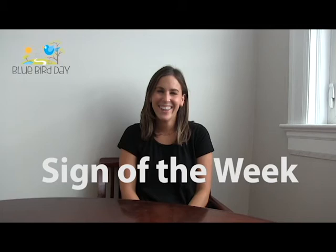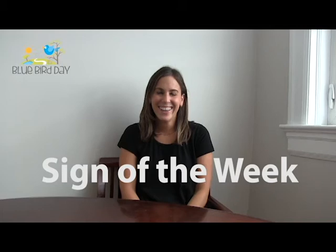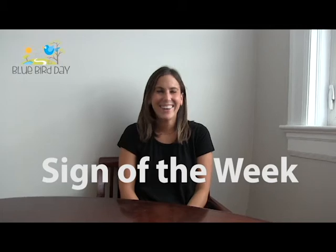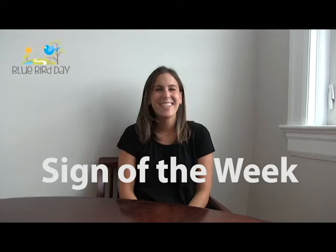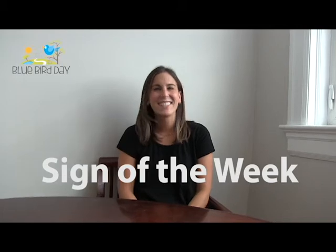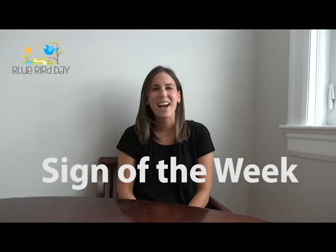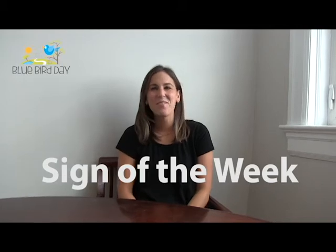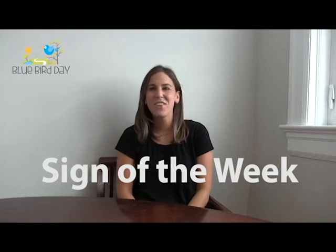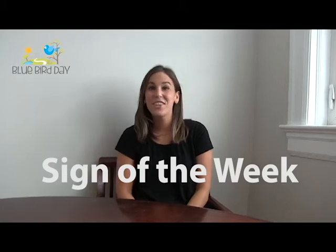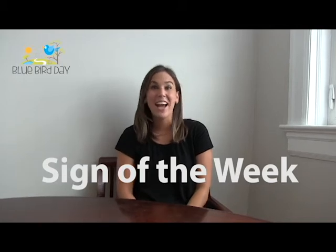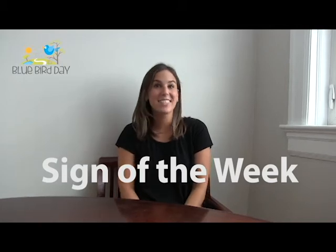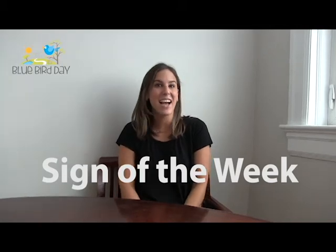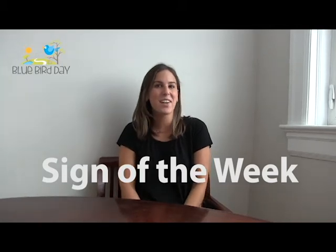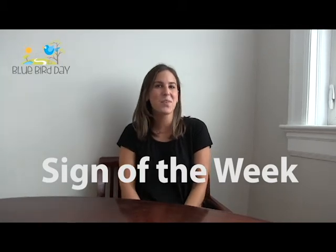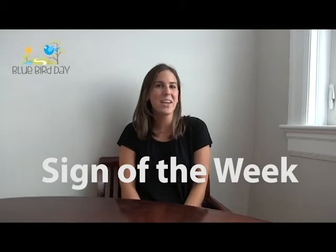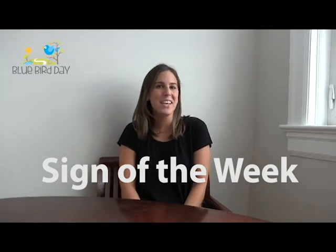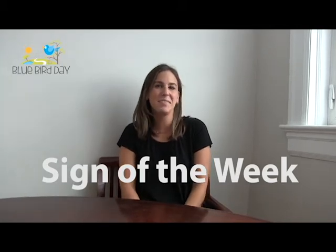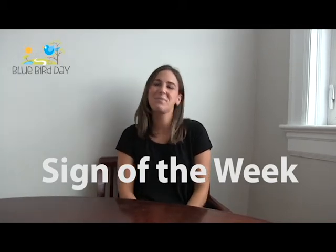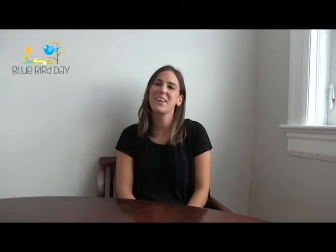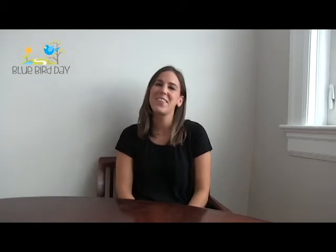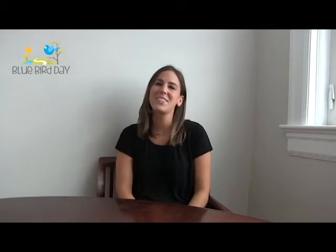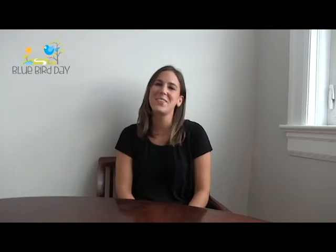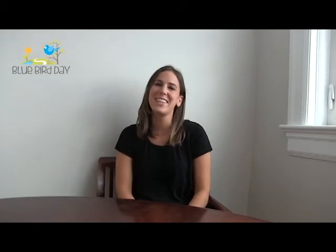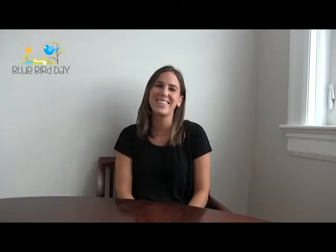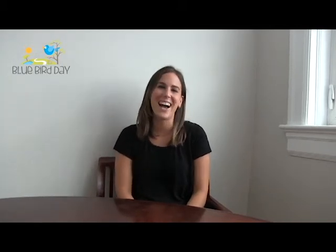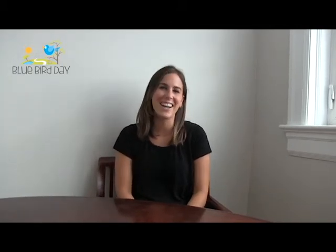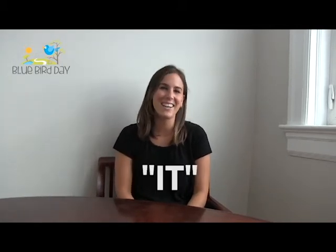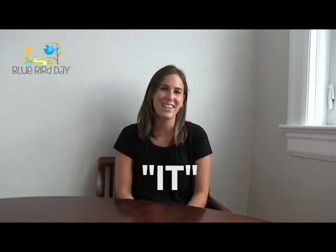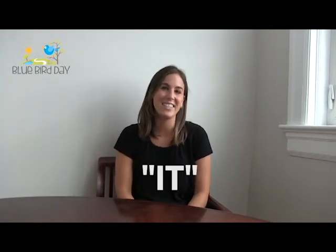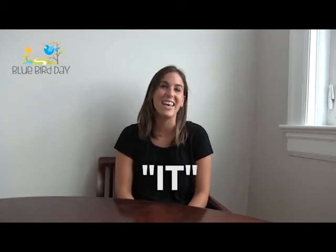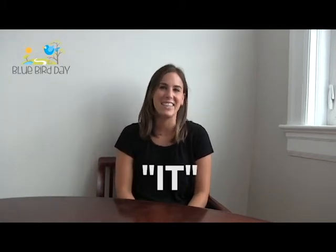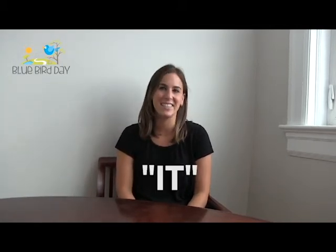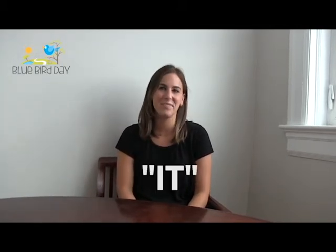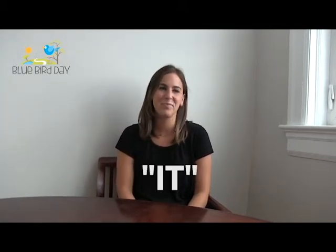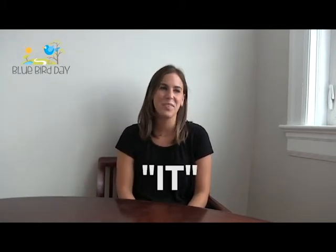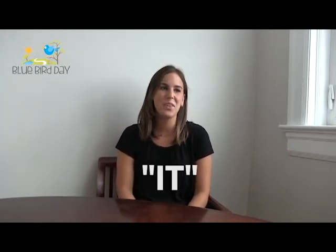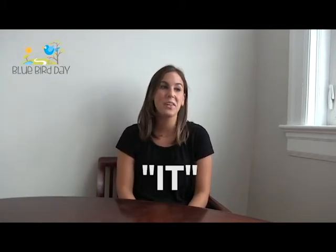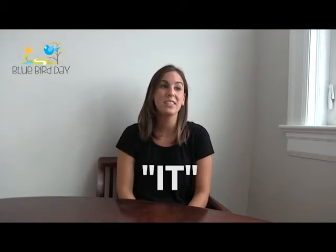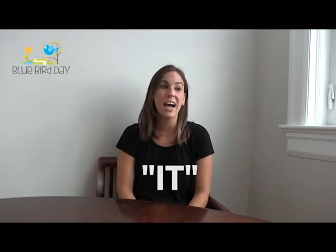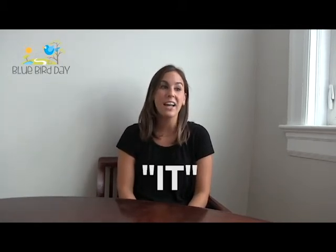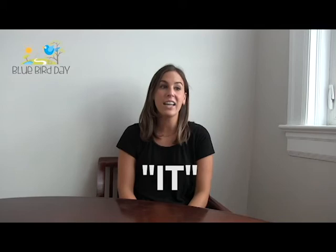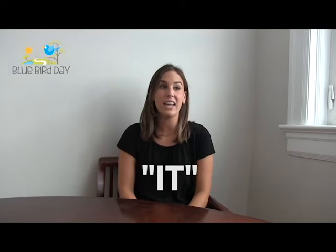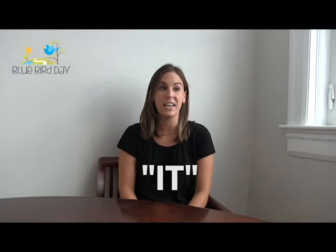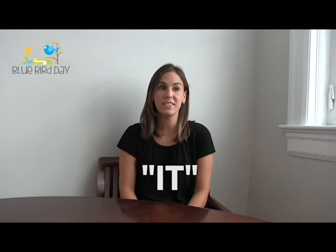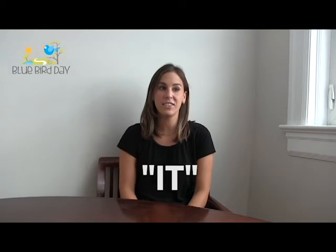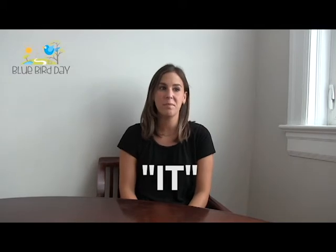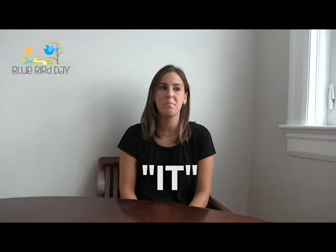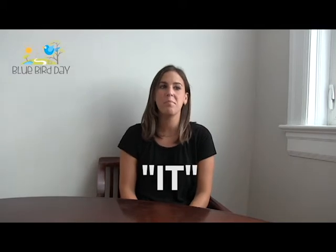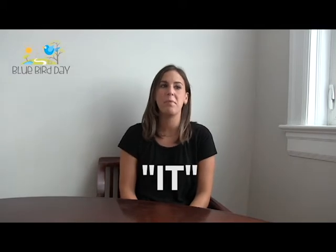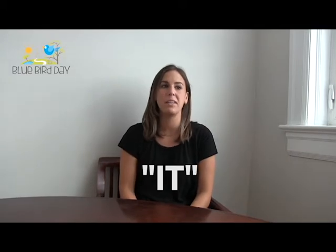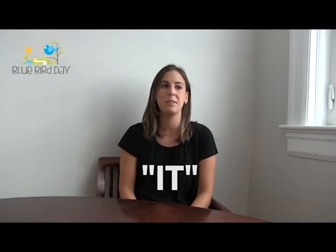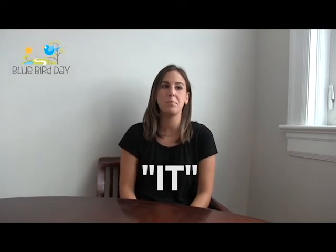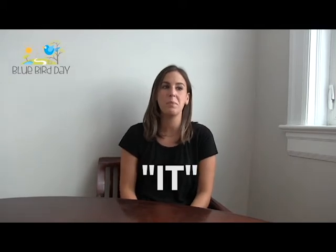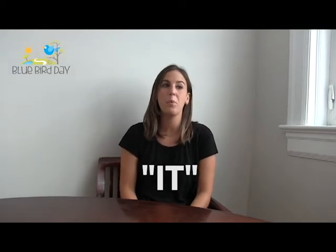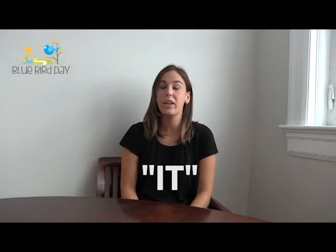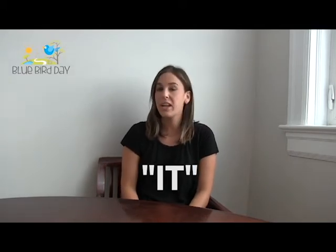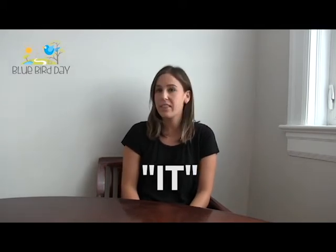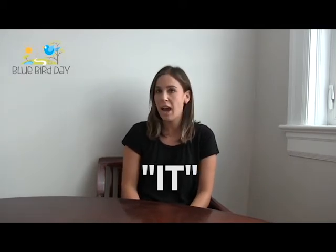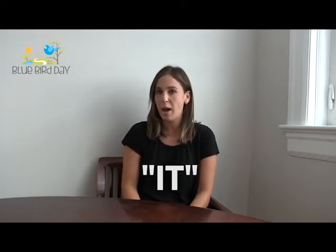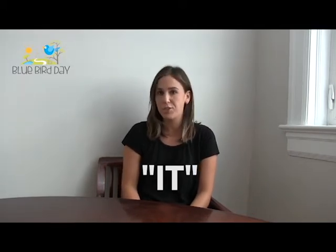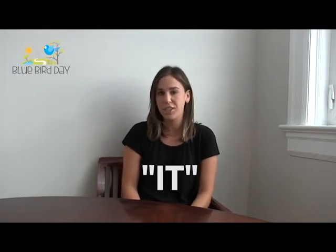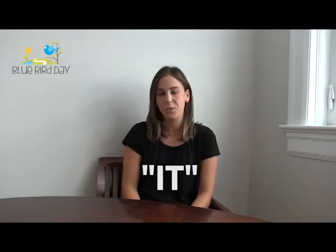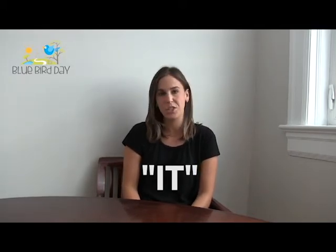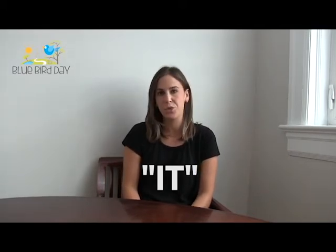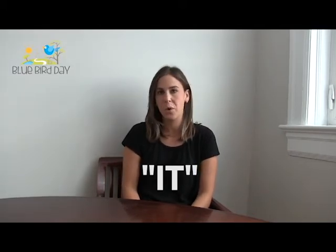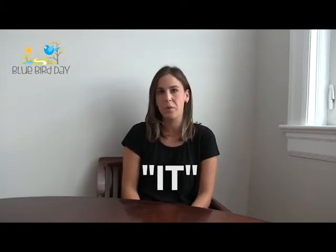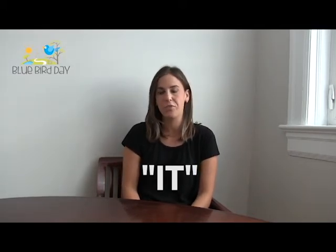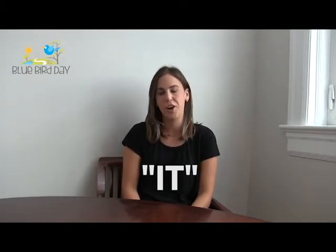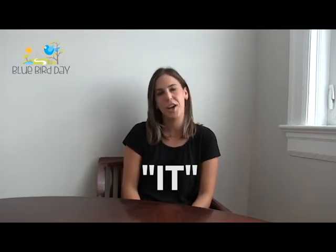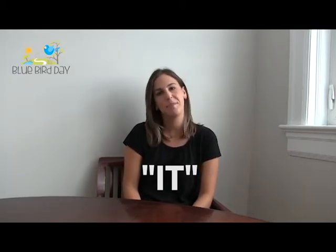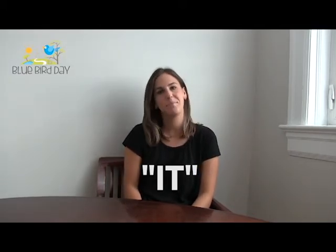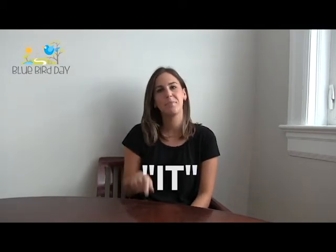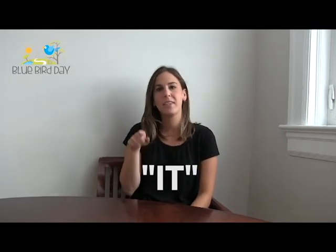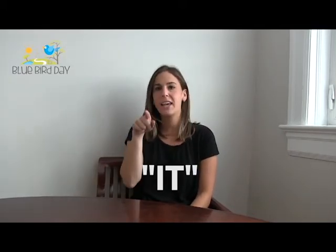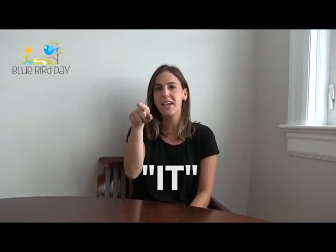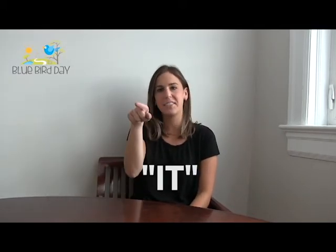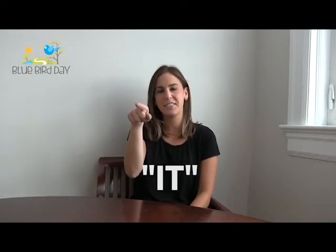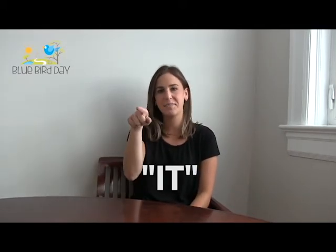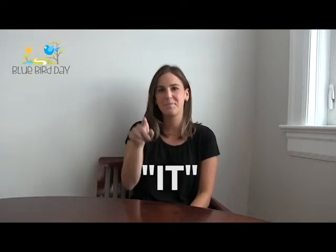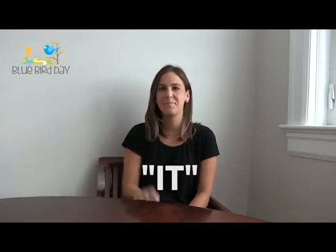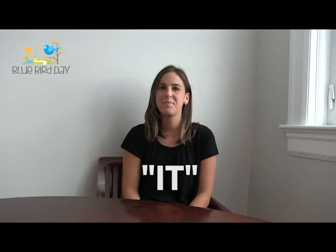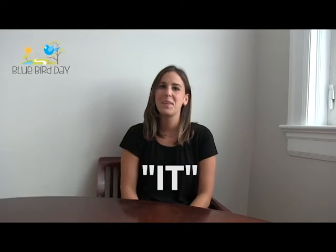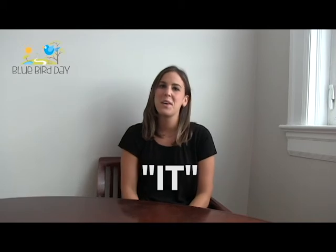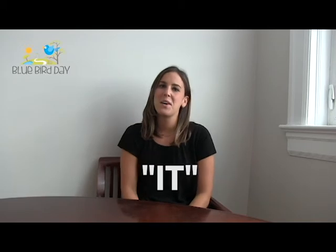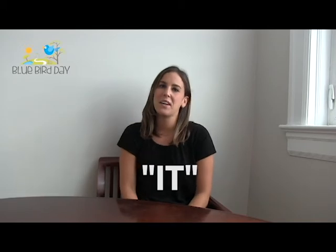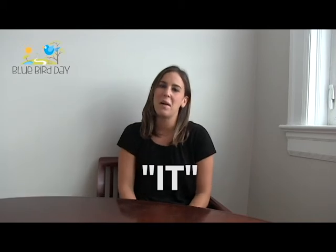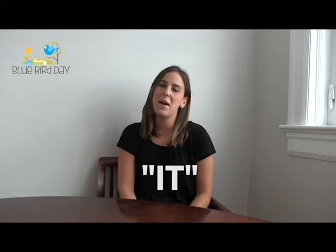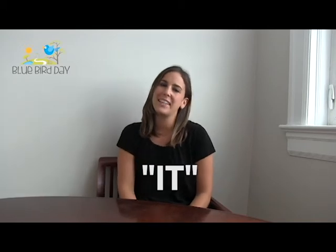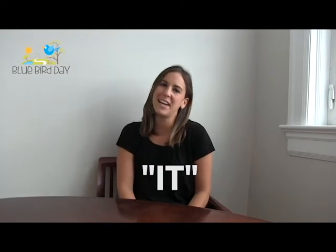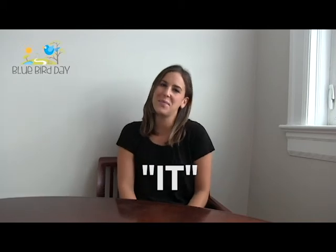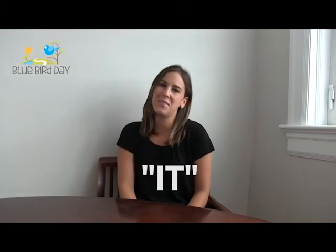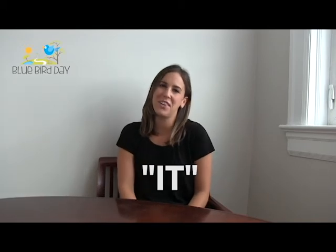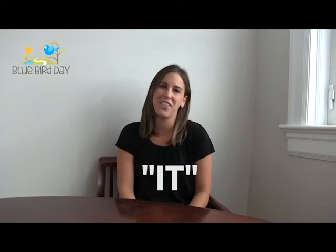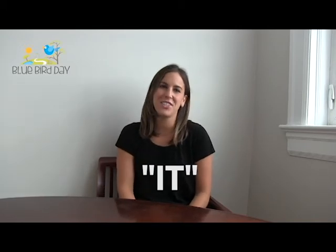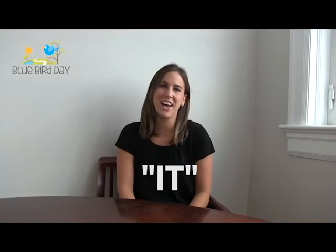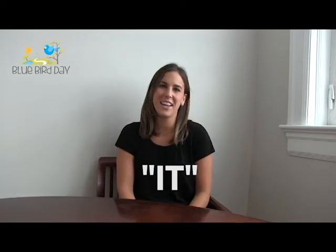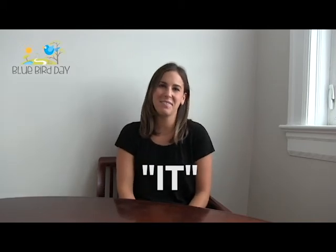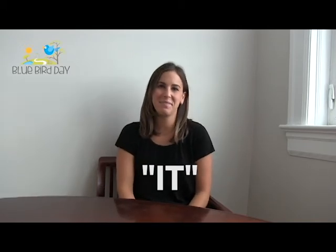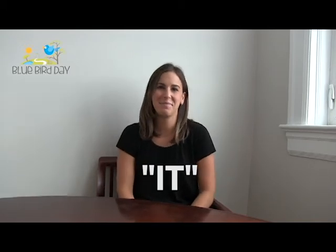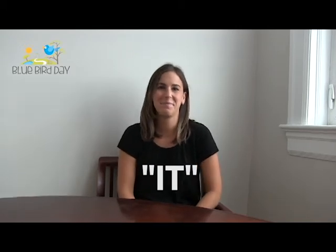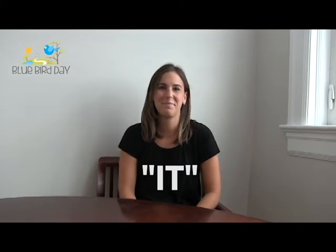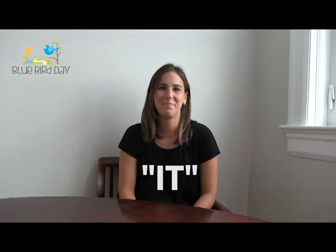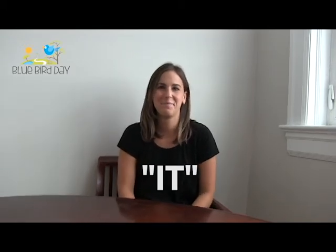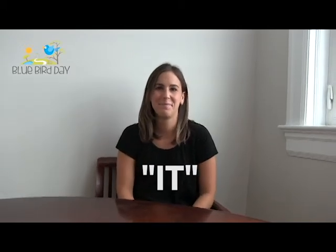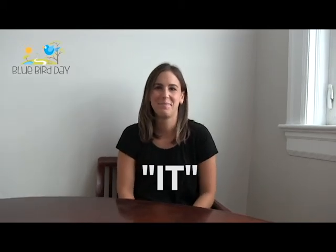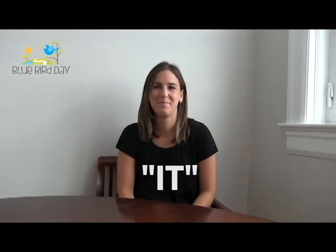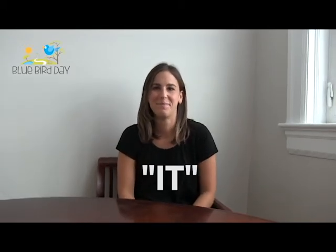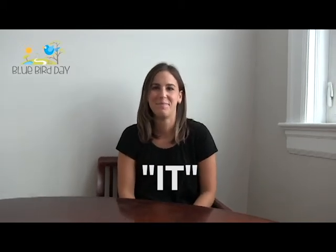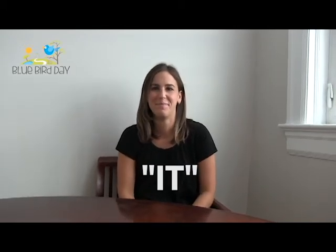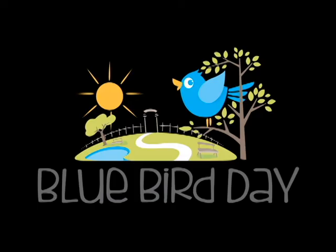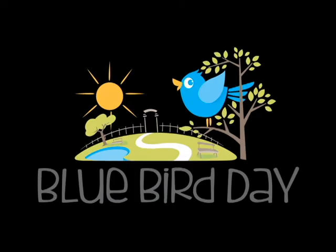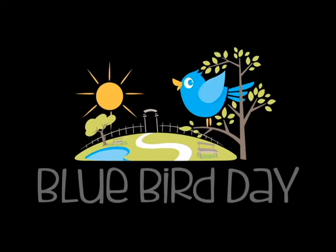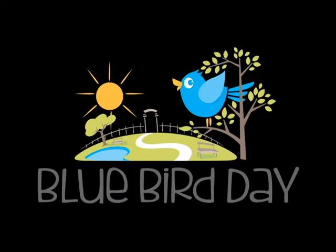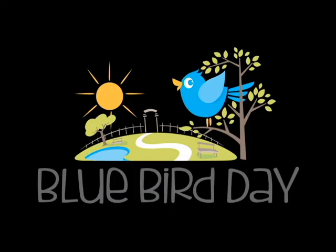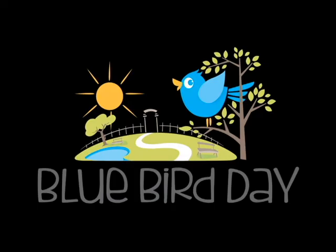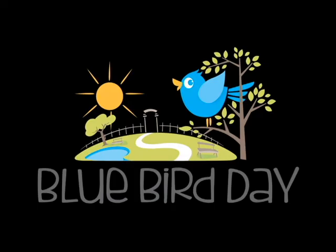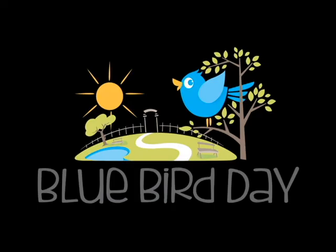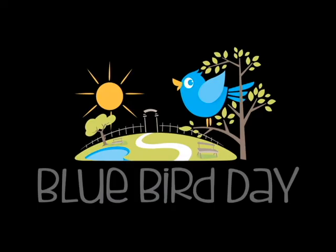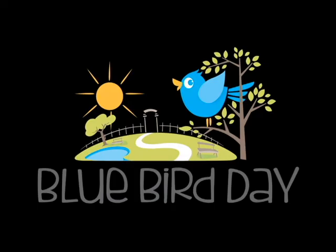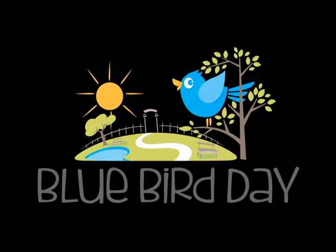It